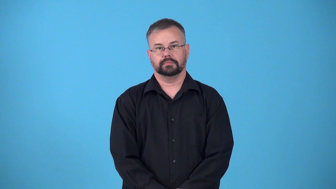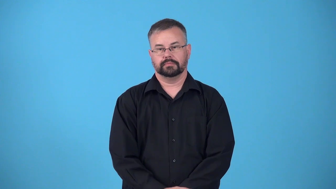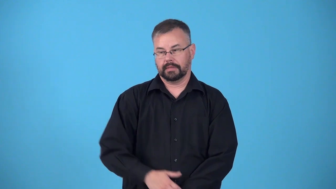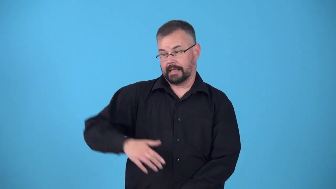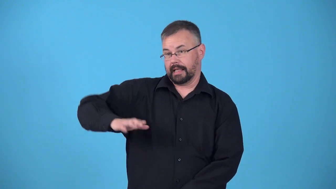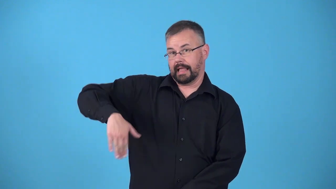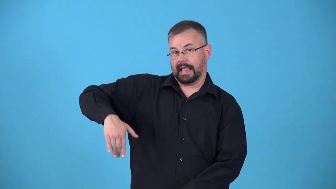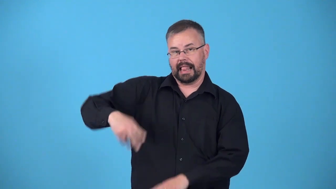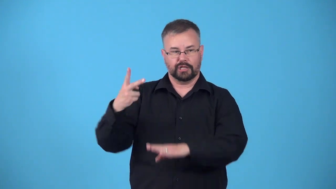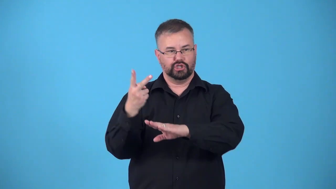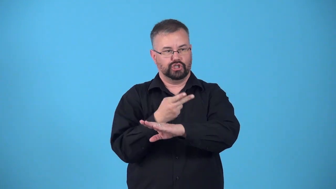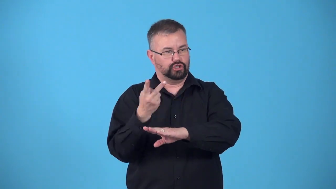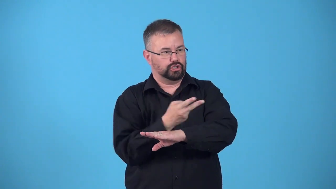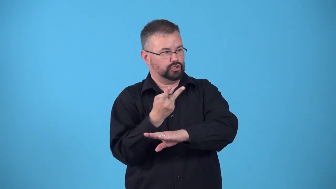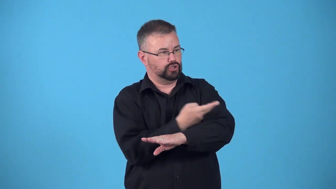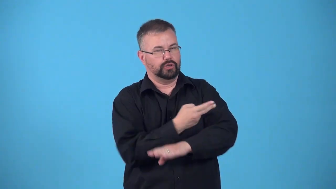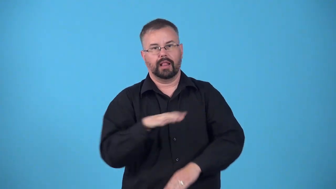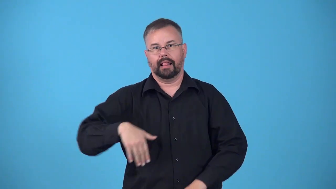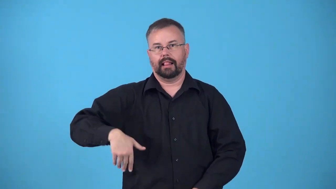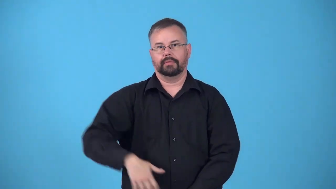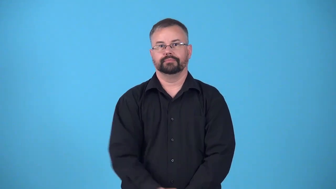unsheared